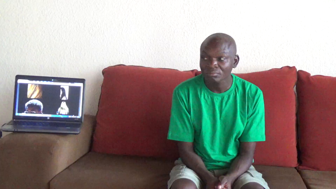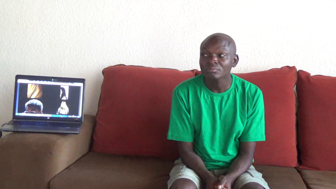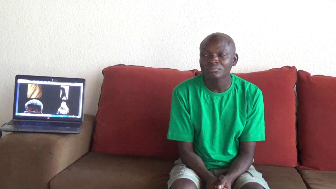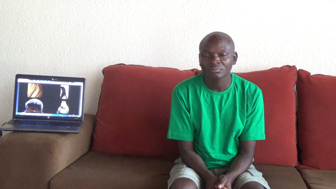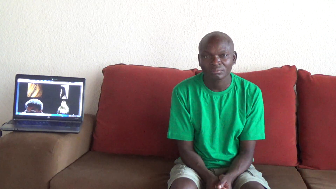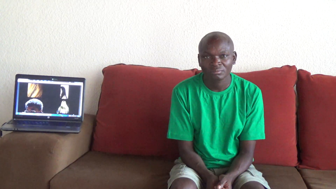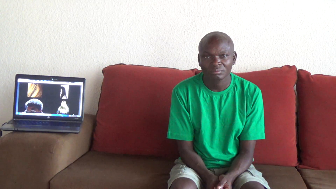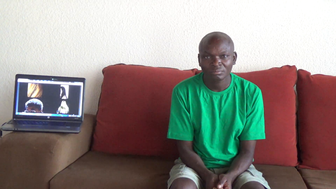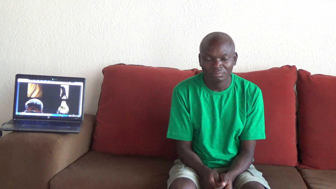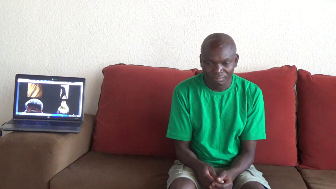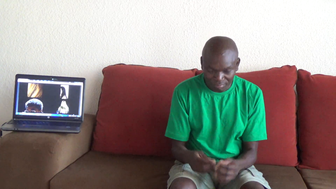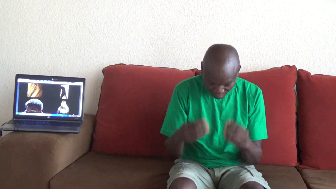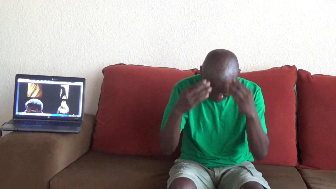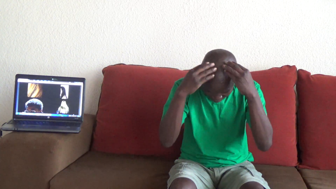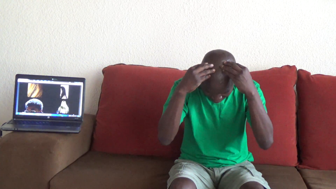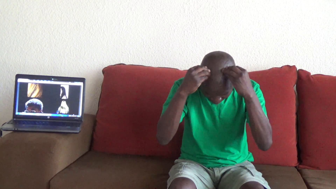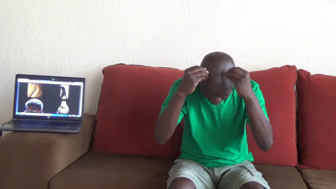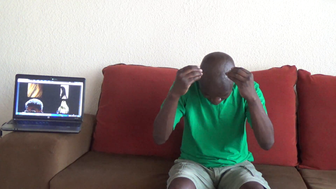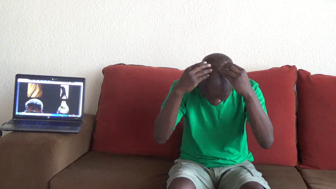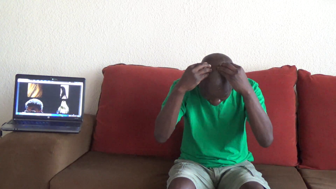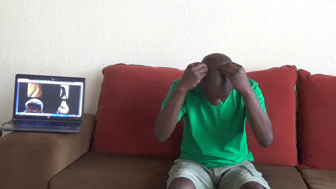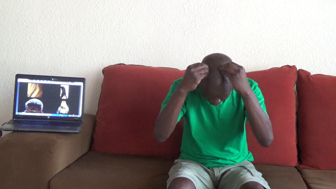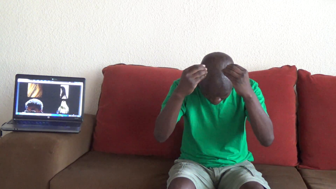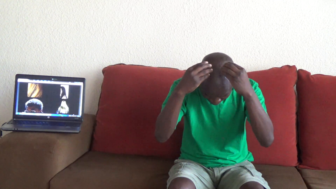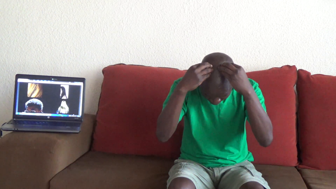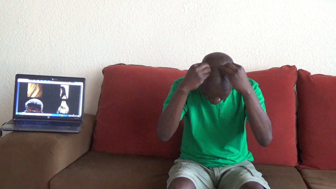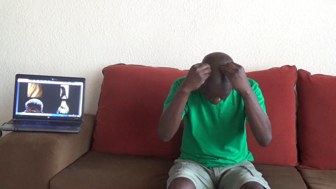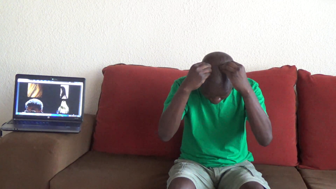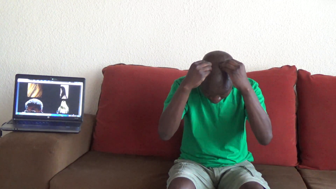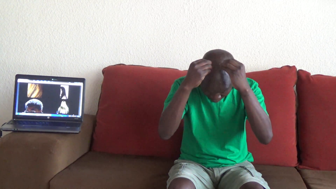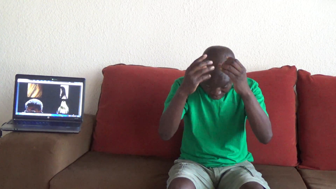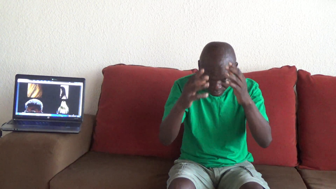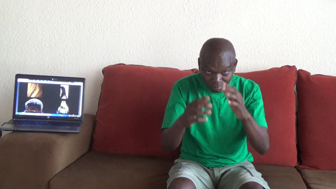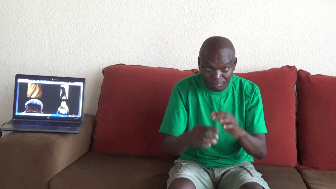hair